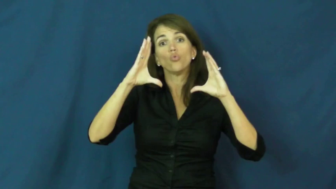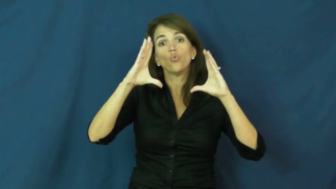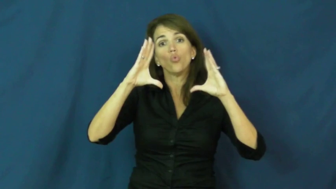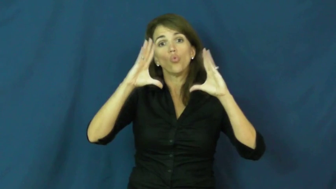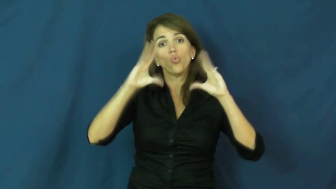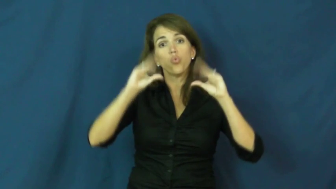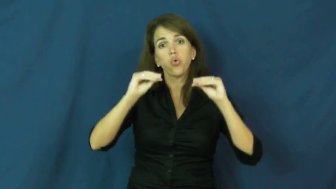deflate